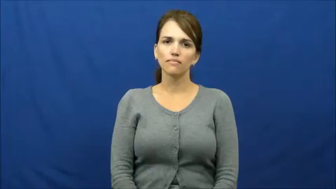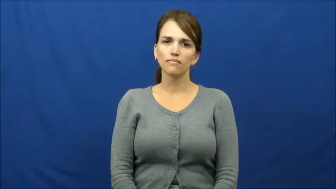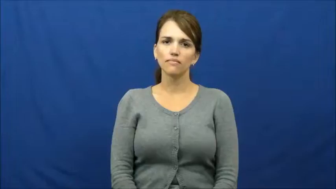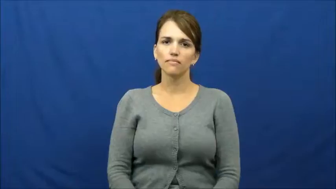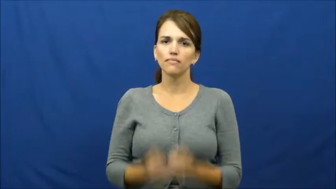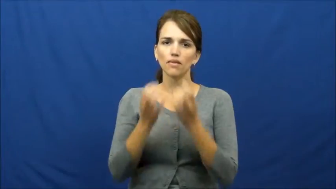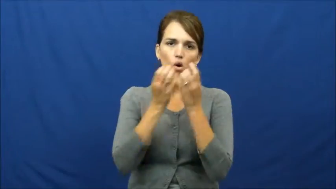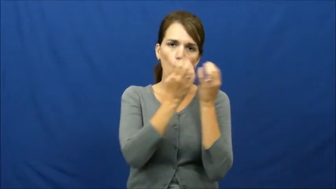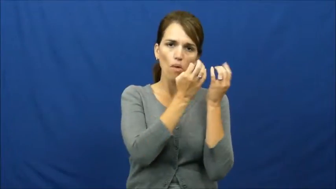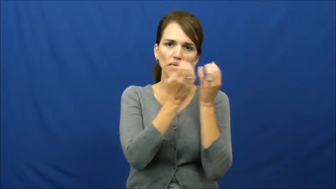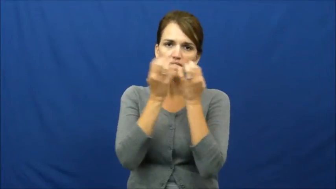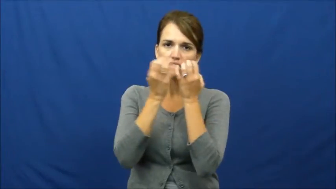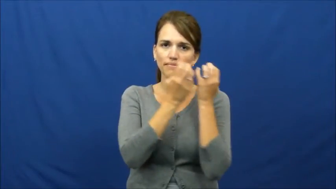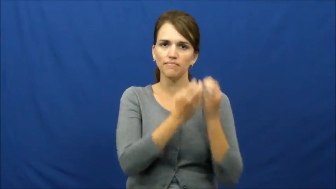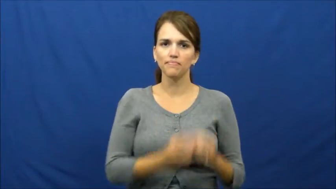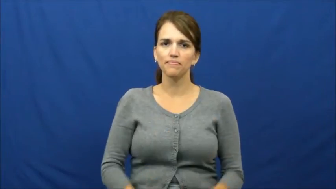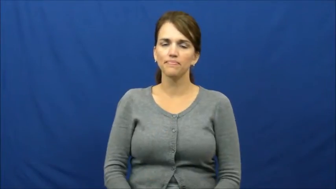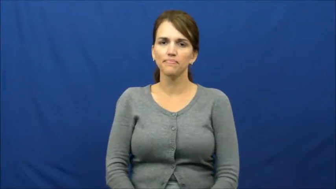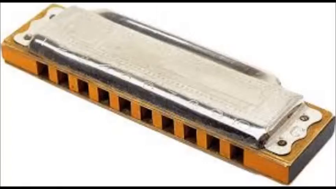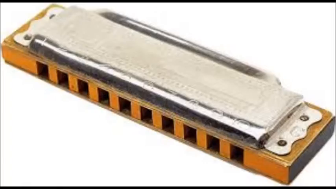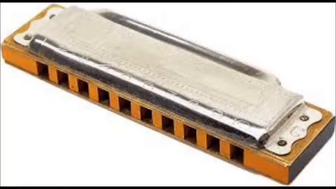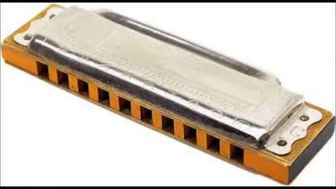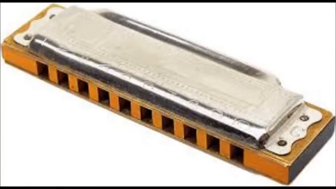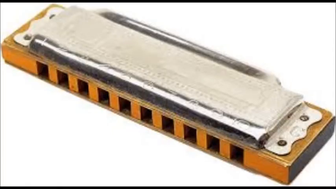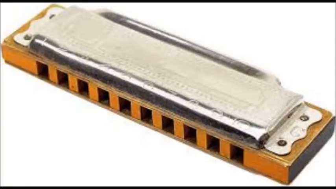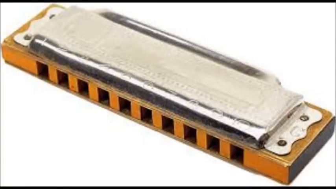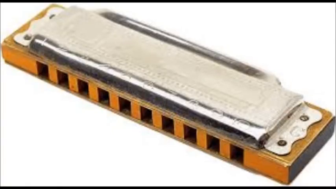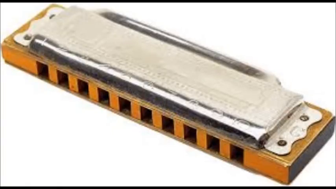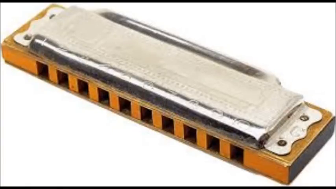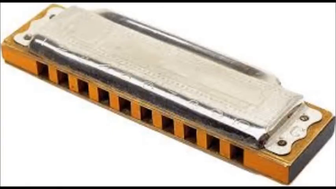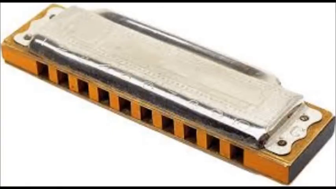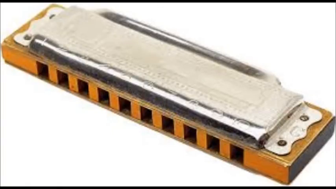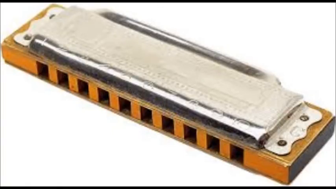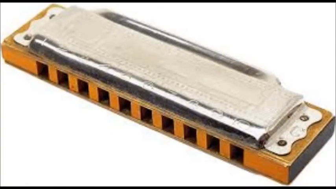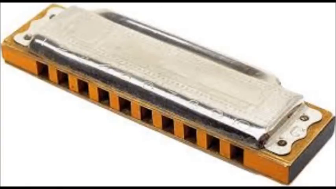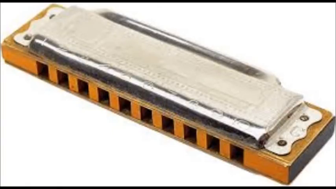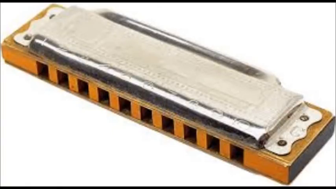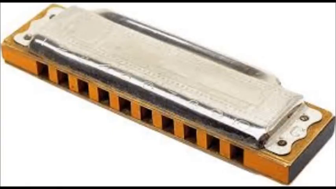Harmonica